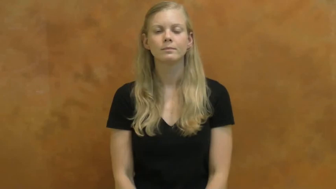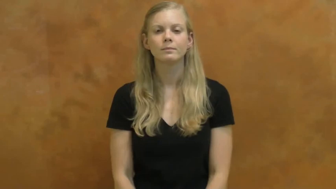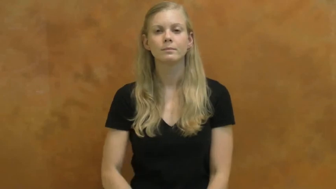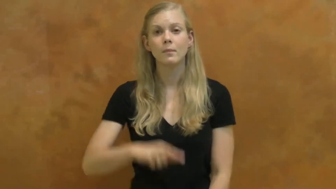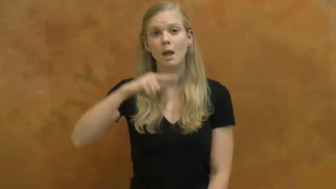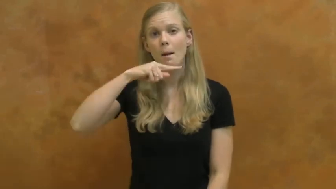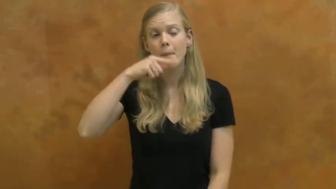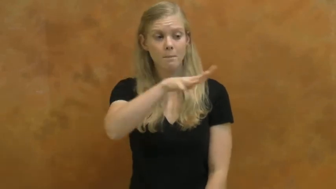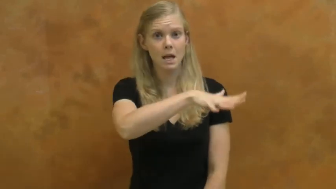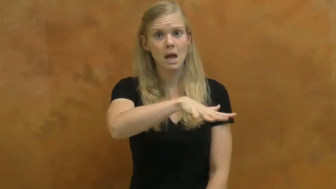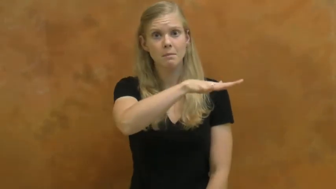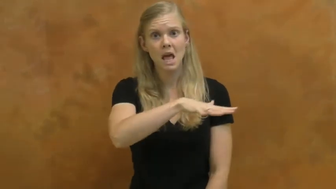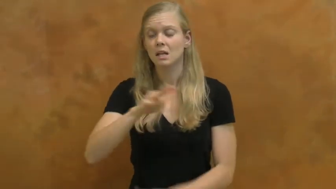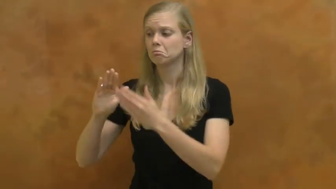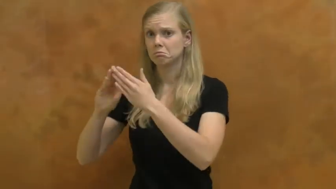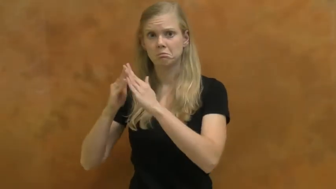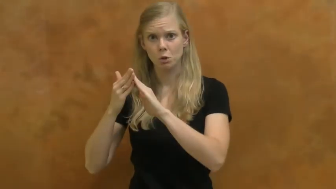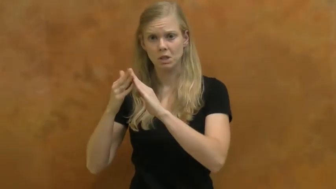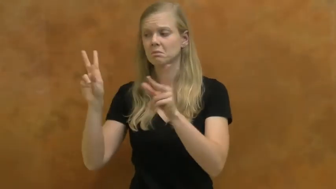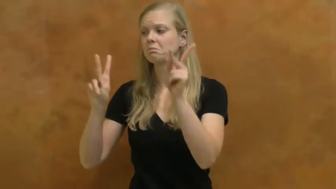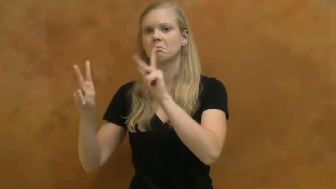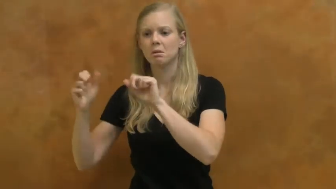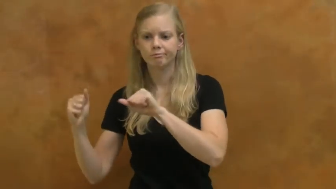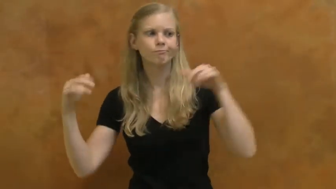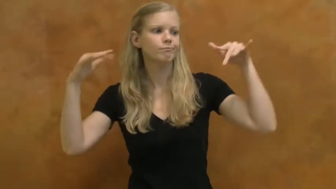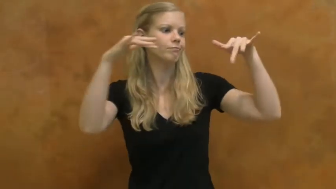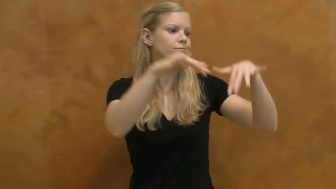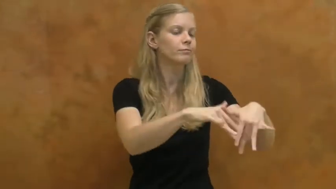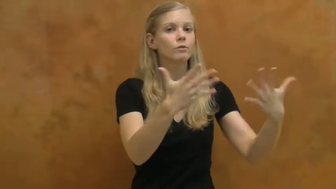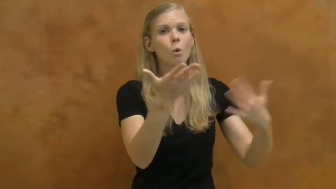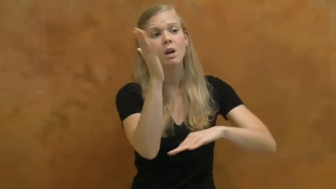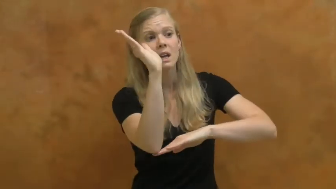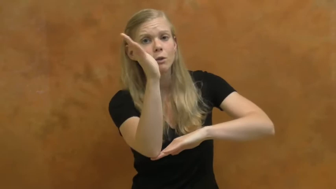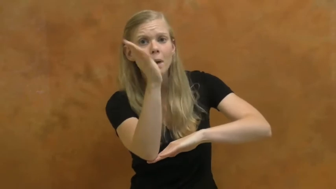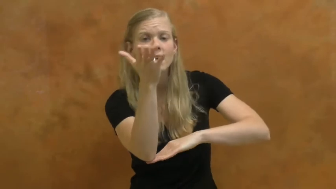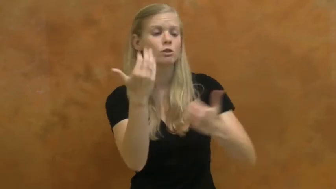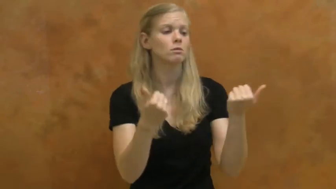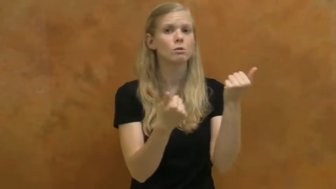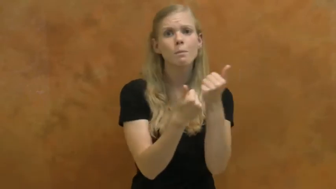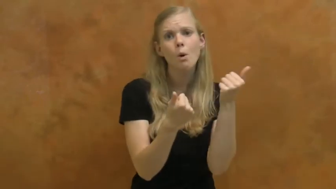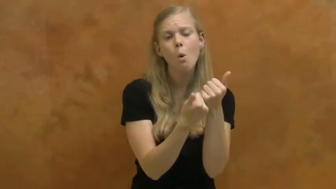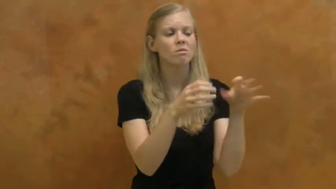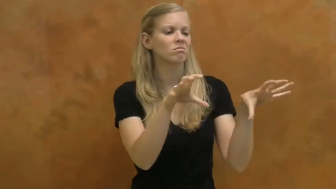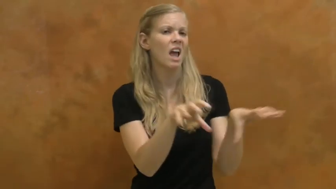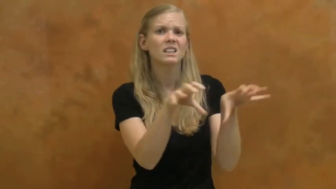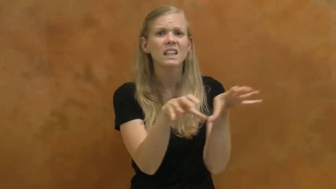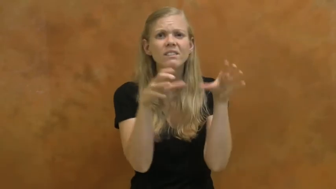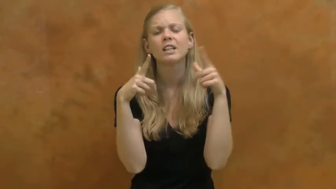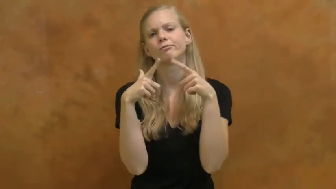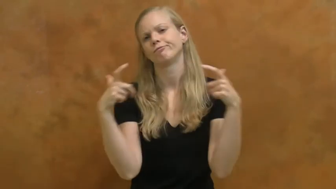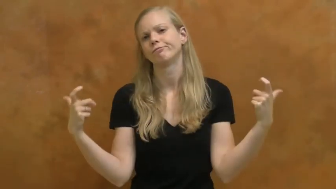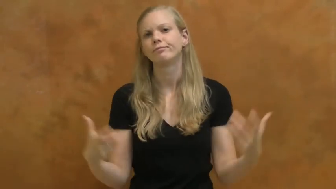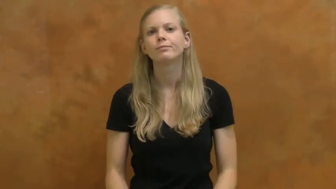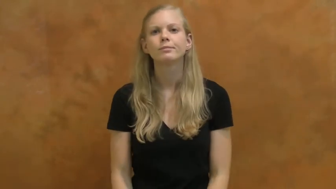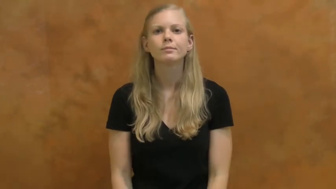community center